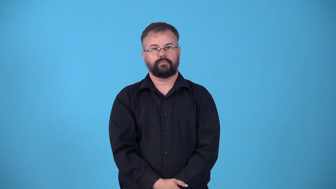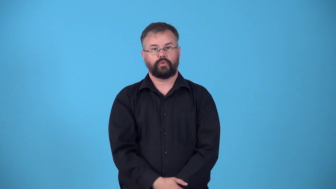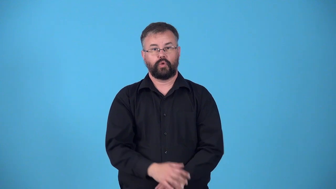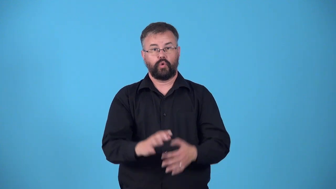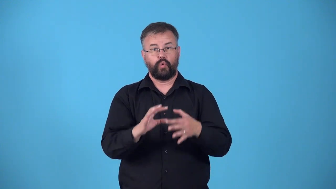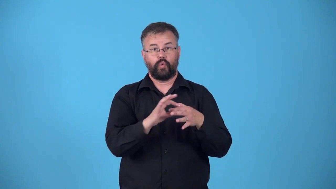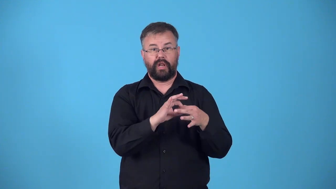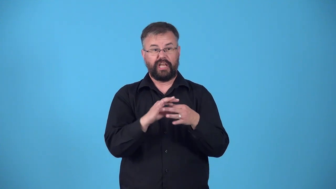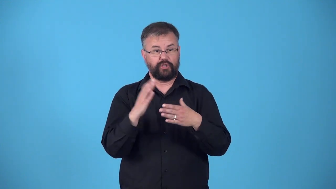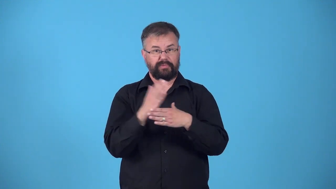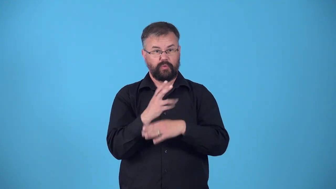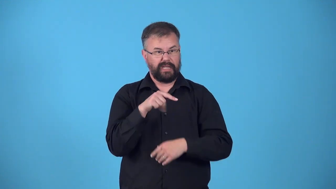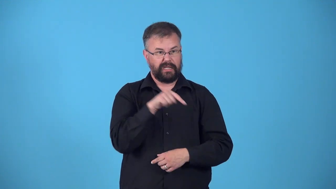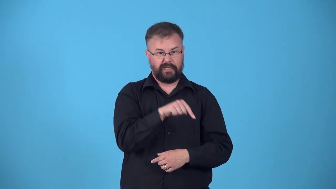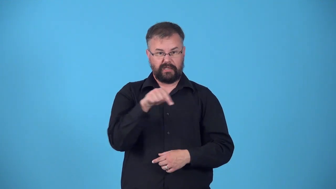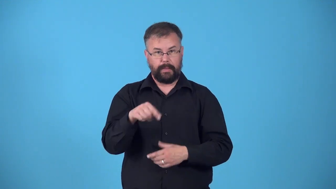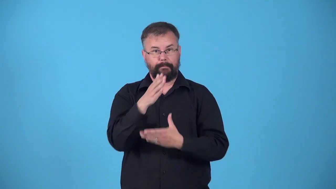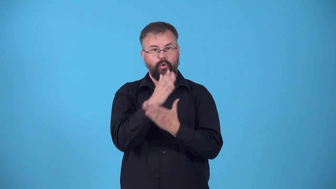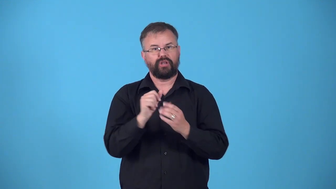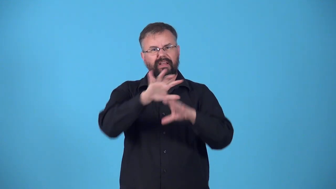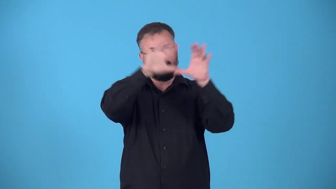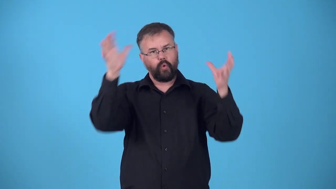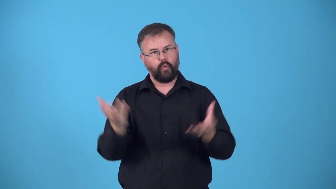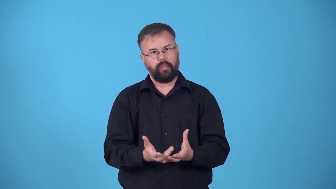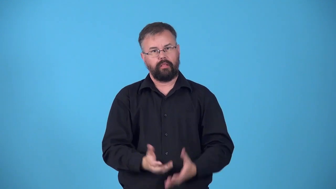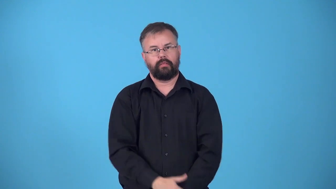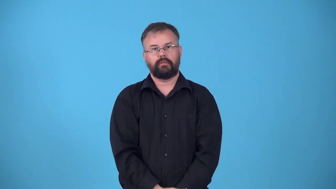proportion